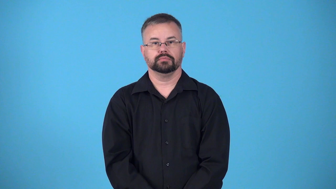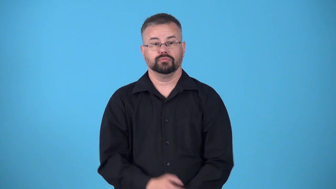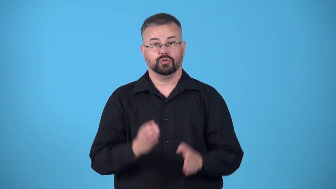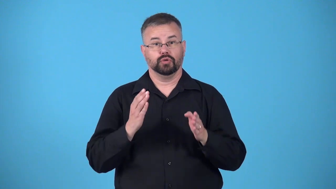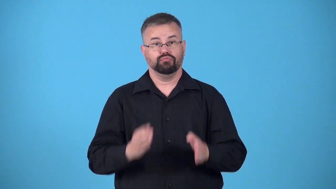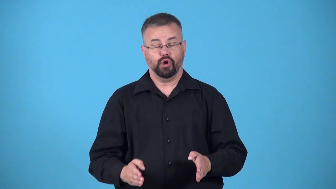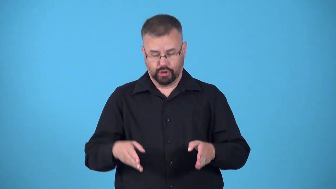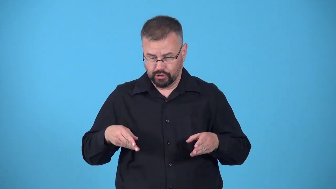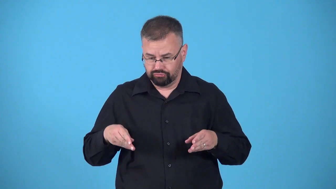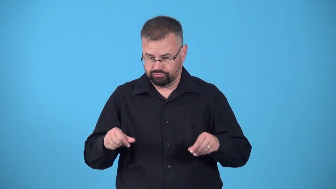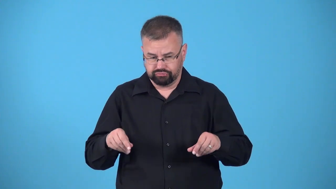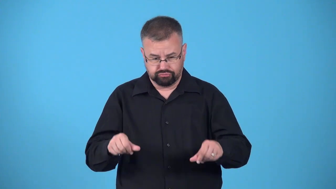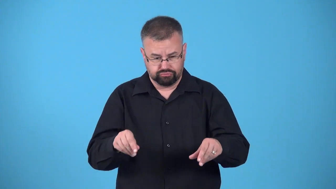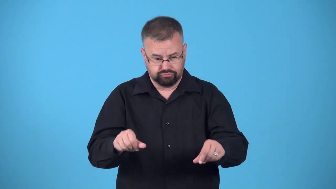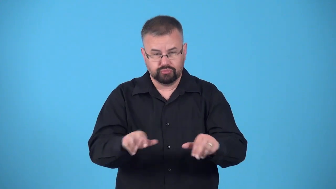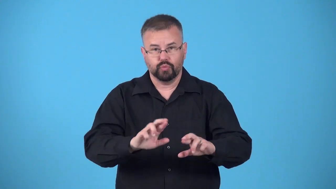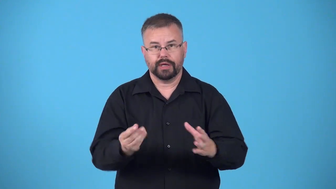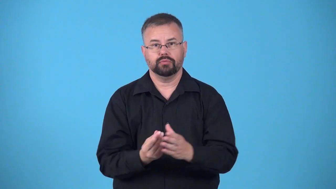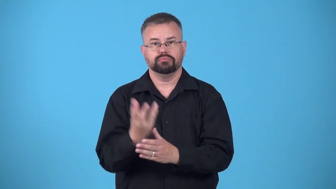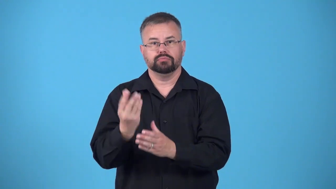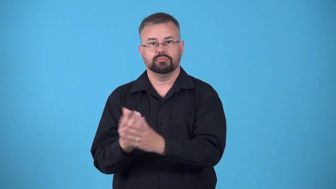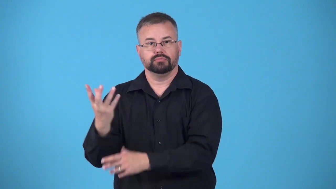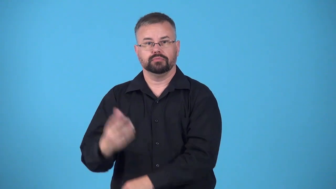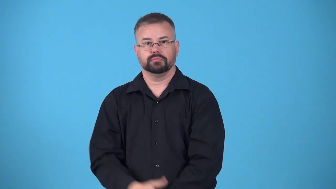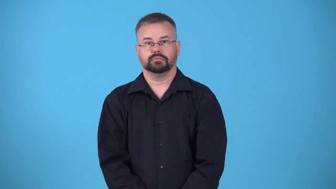seeder,planter